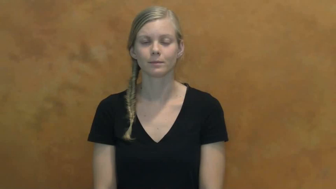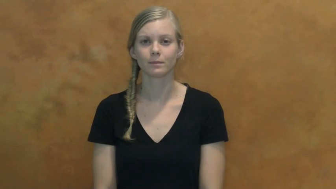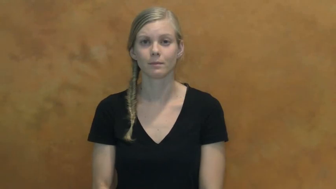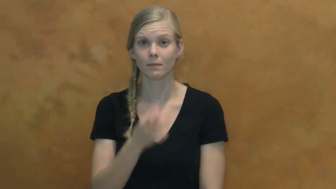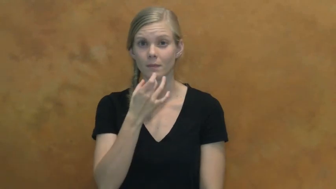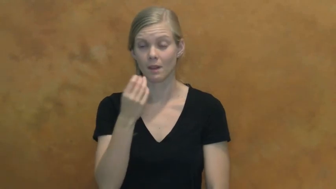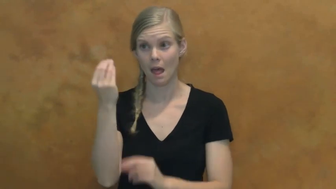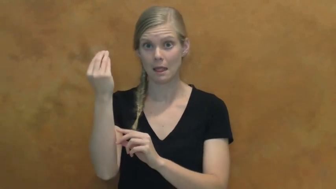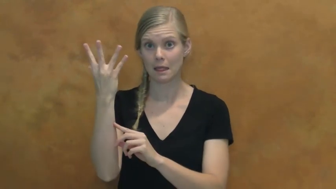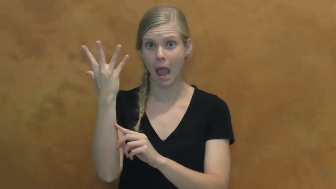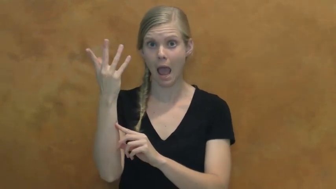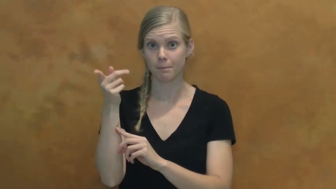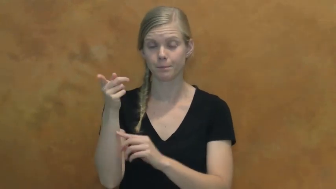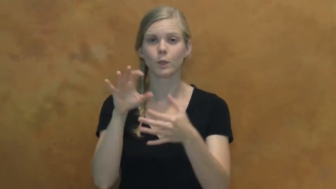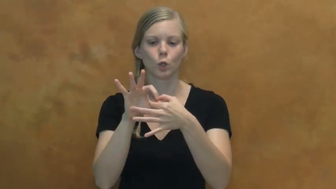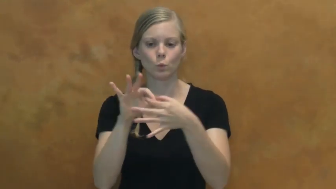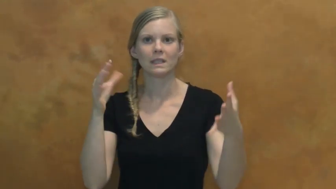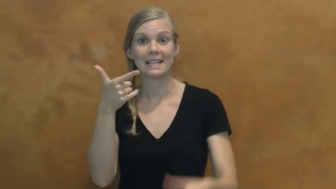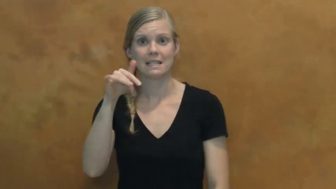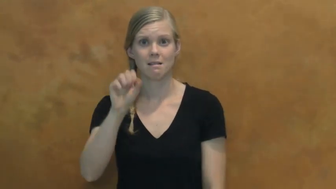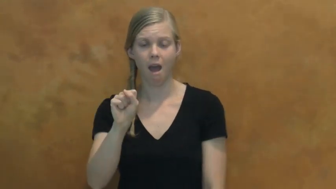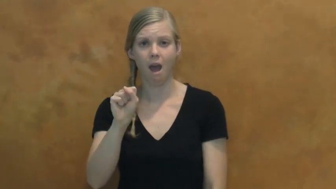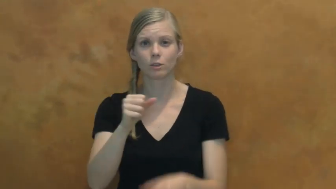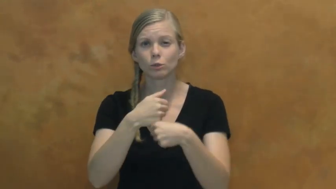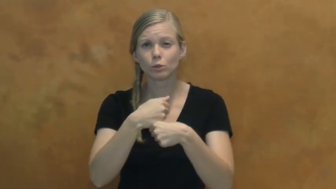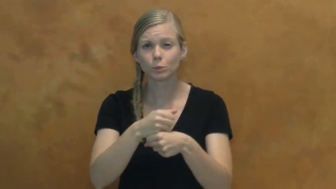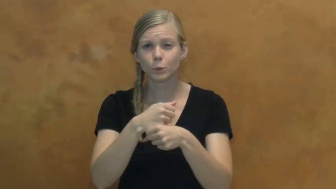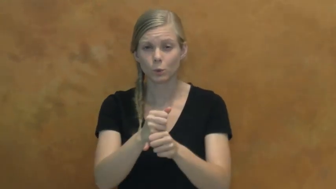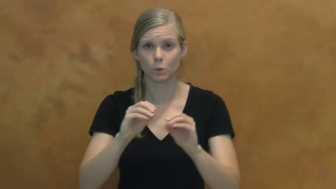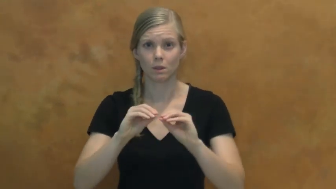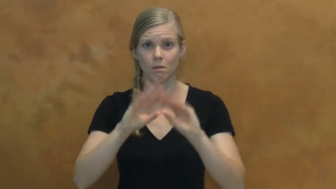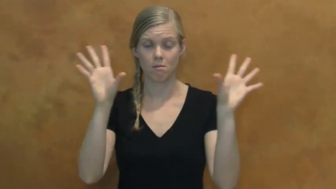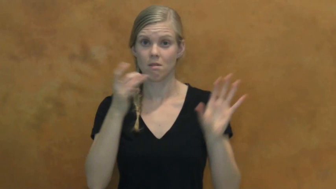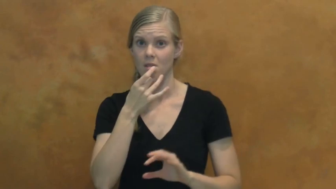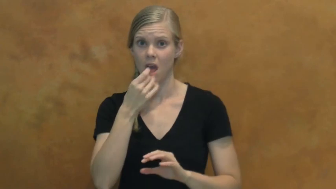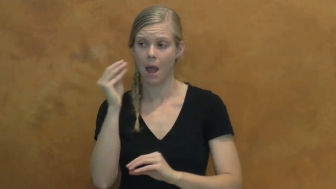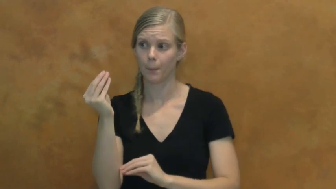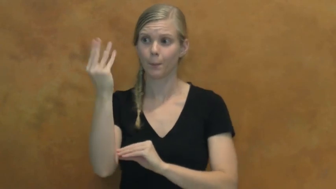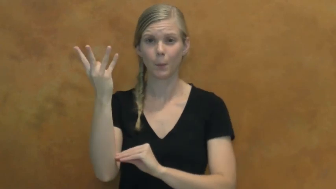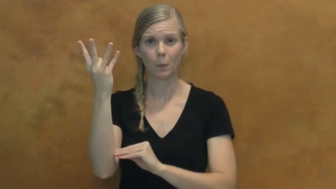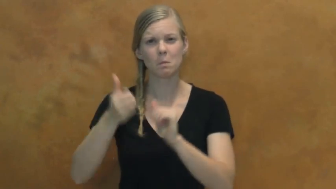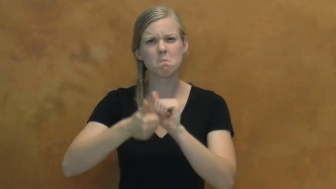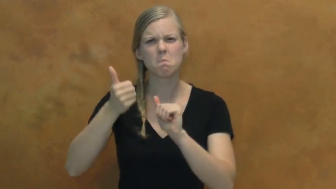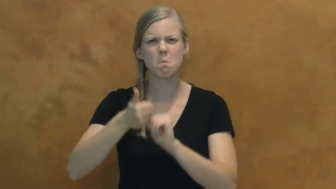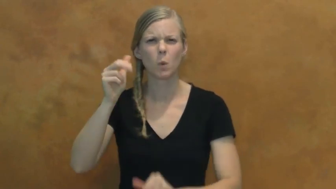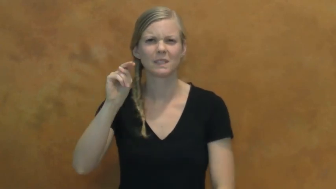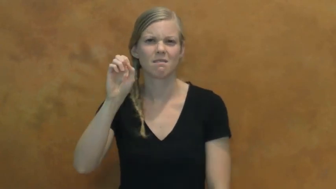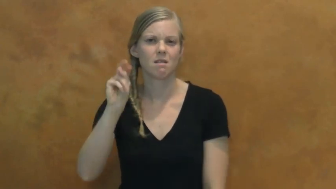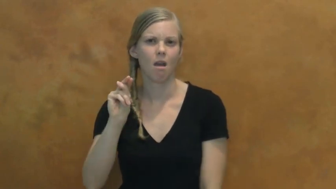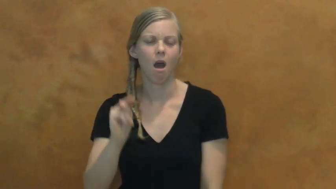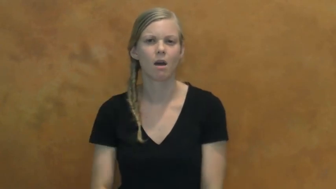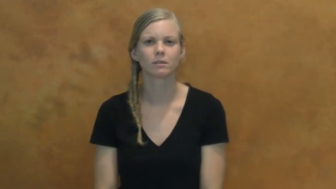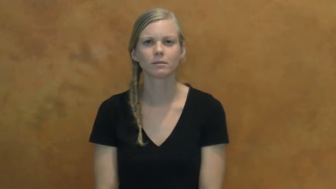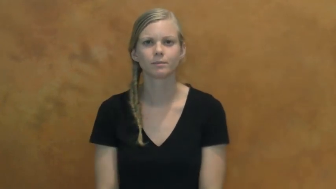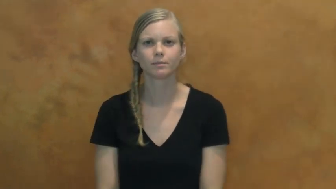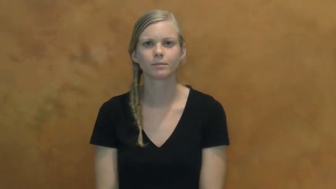neon lamp